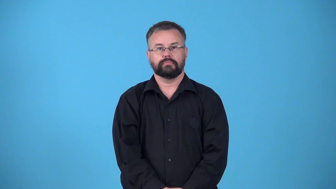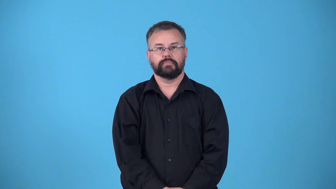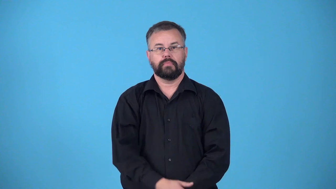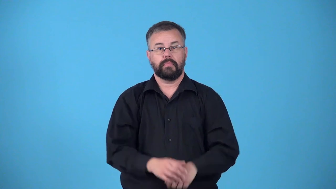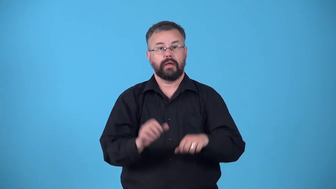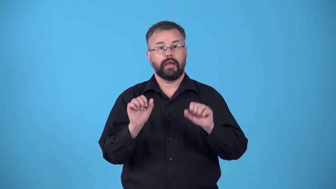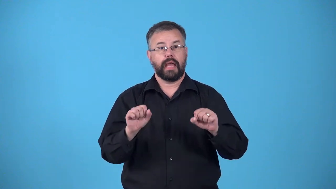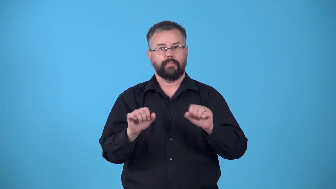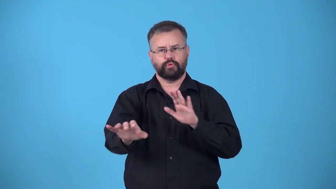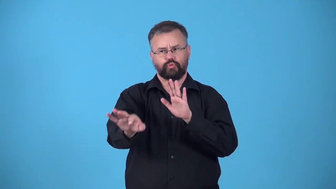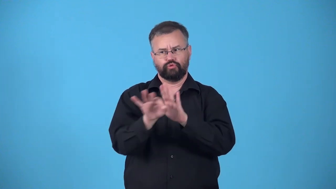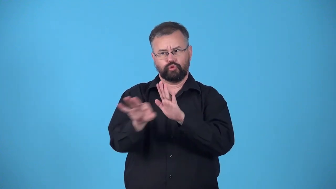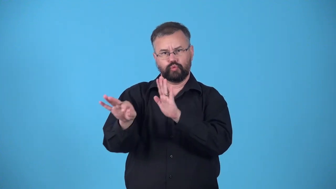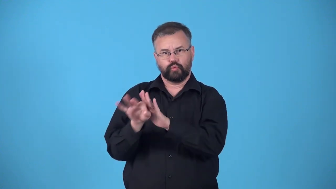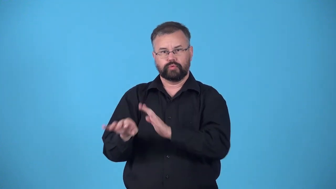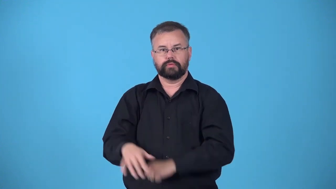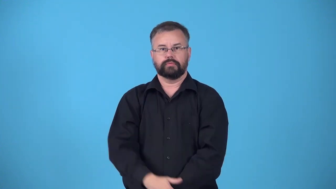free to choose